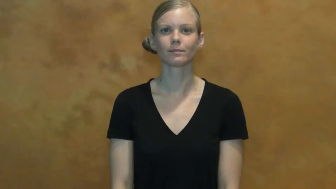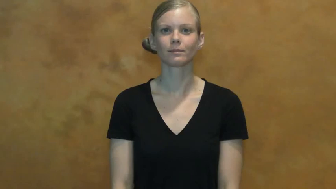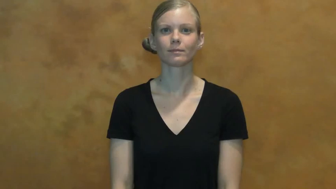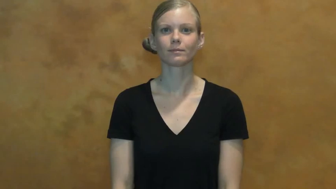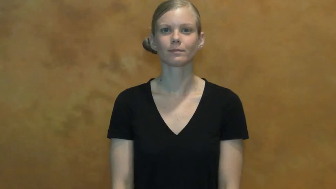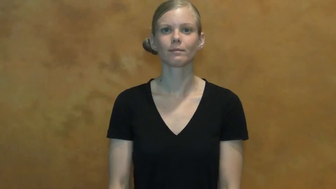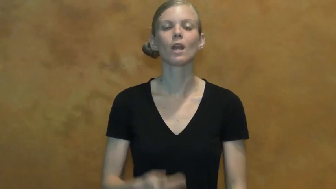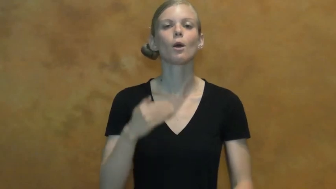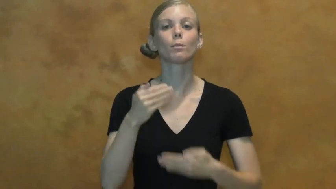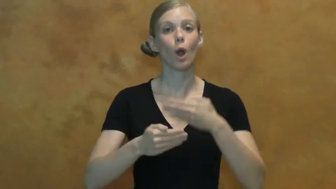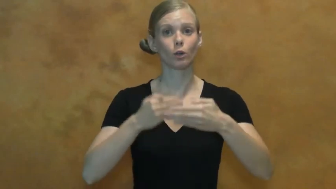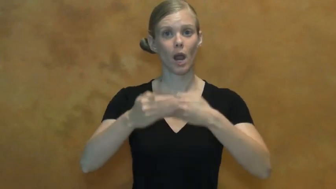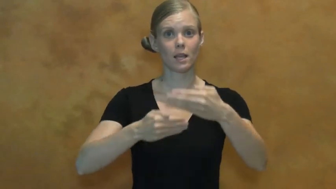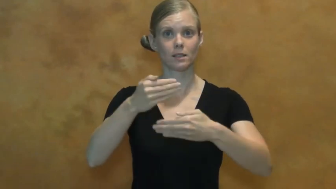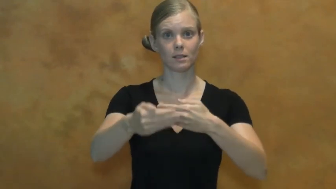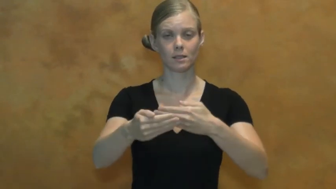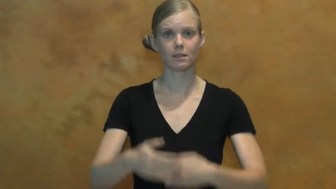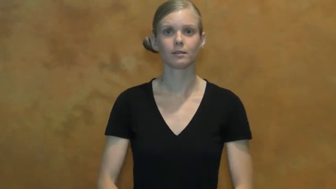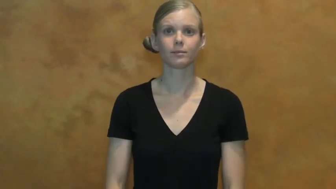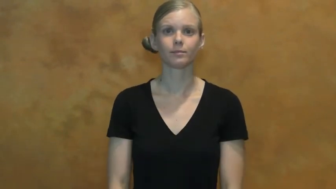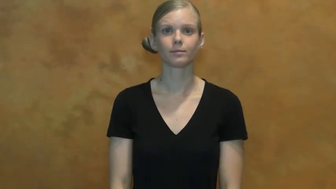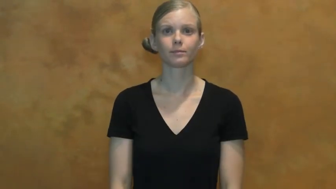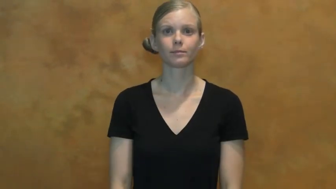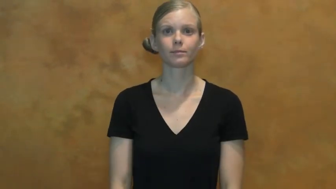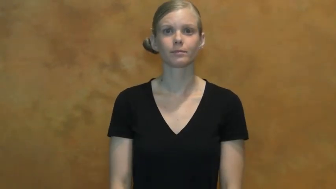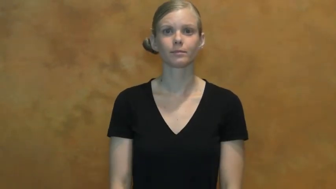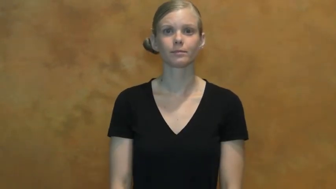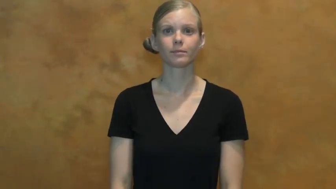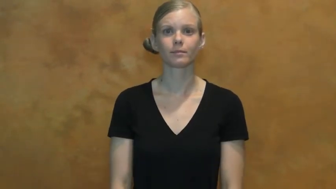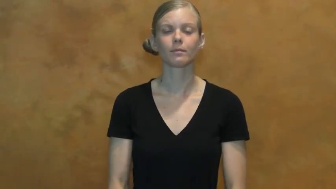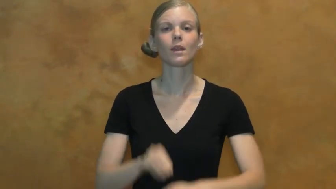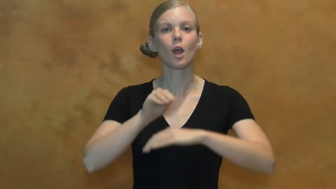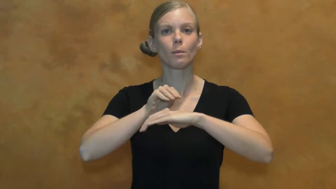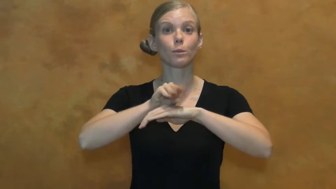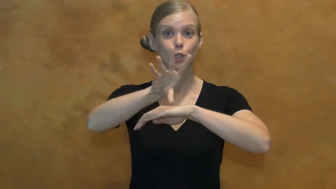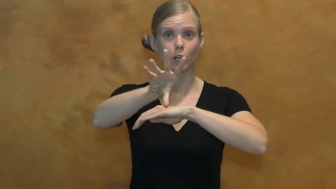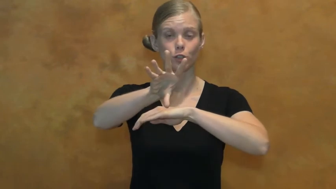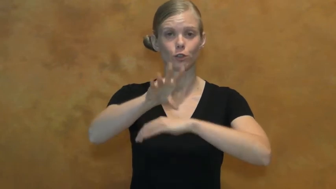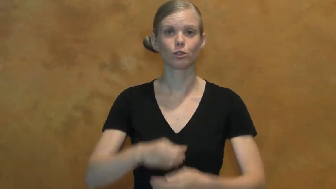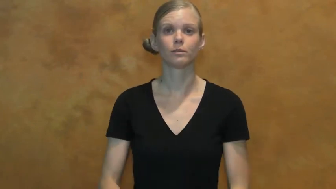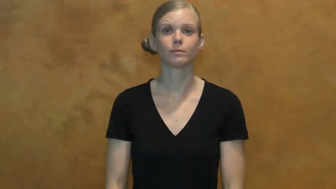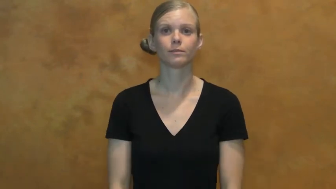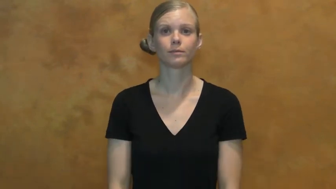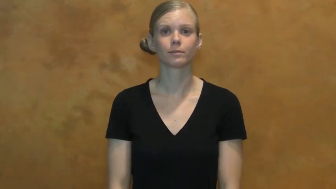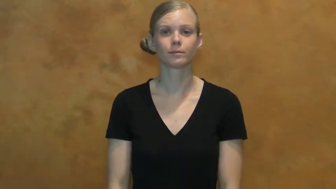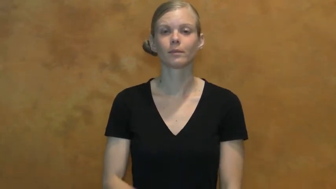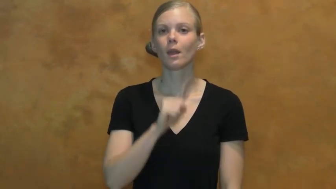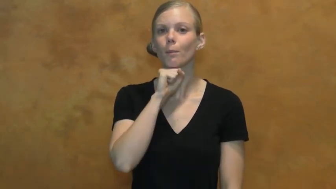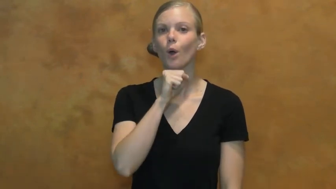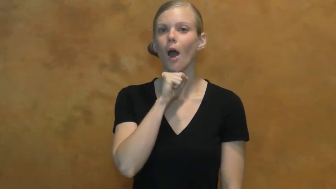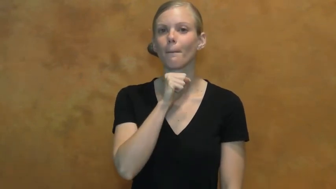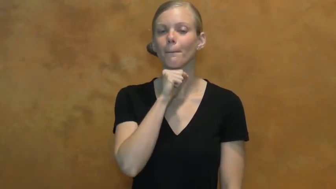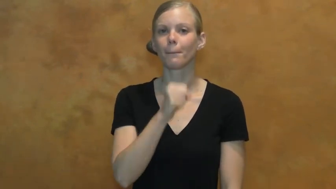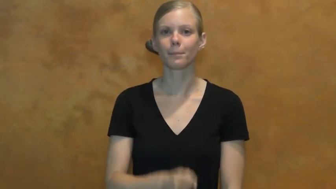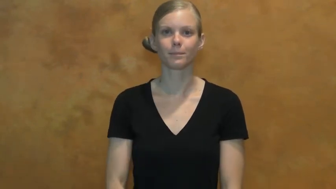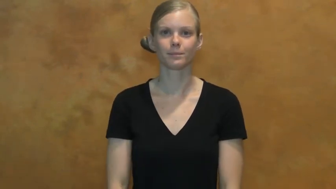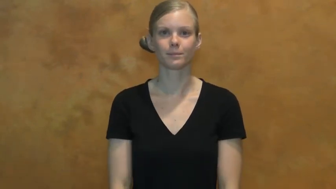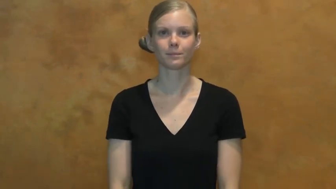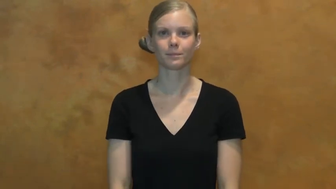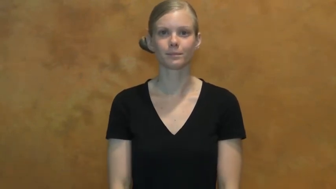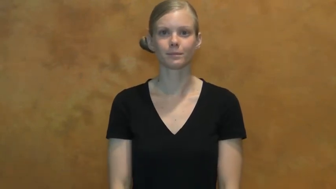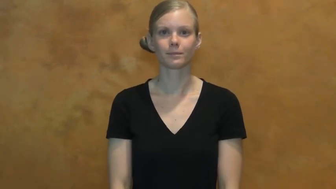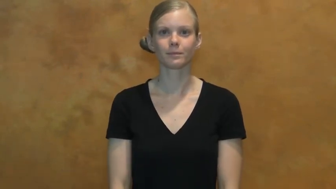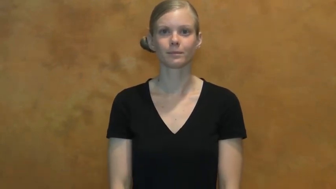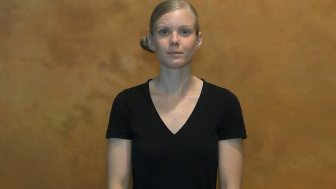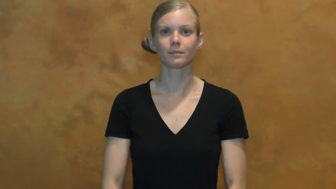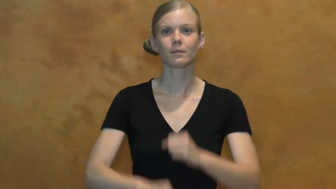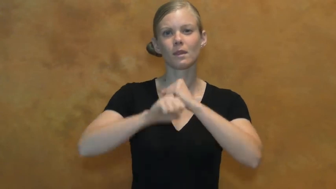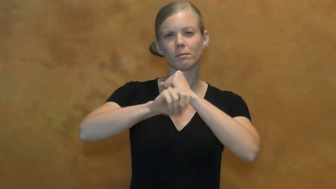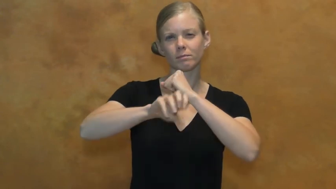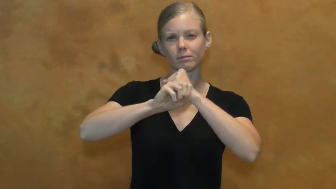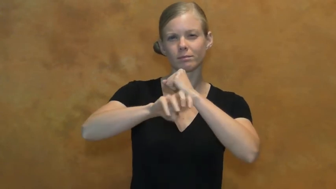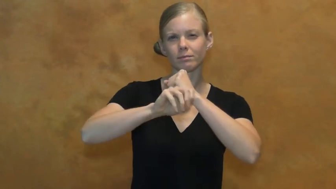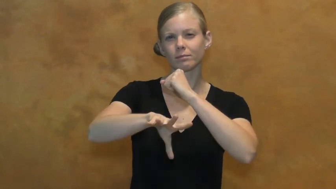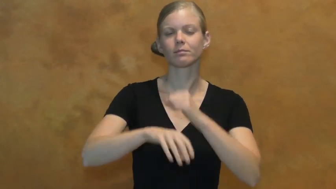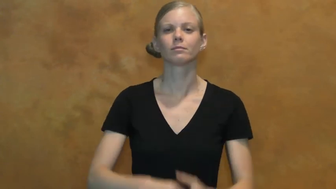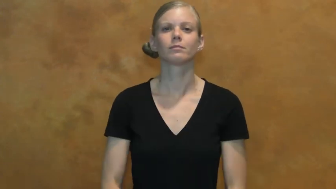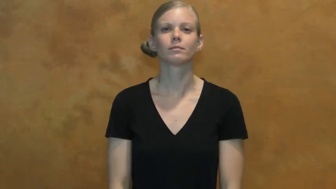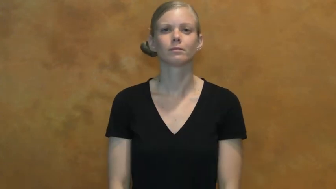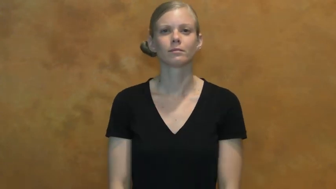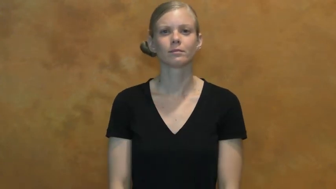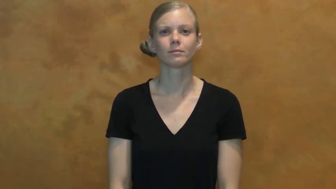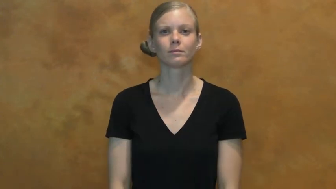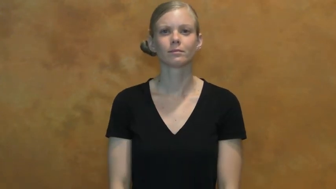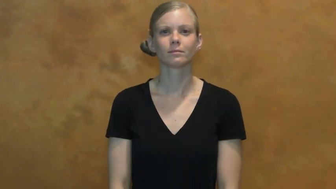progress, projector, prom, propaganda